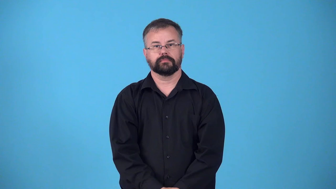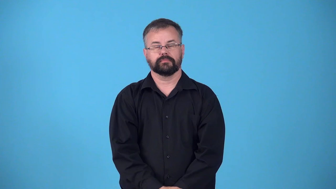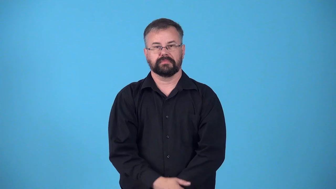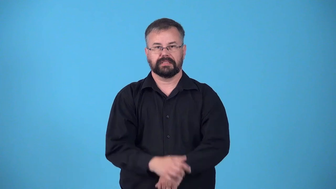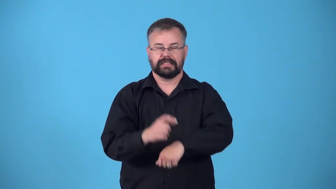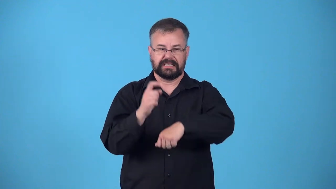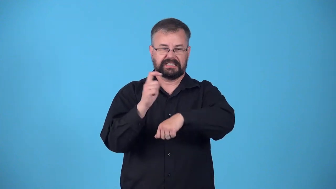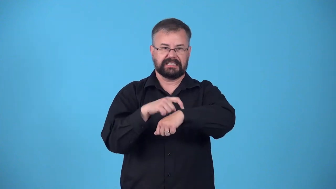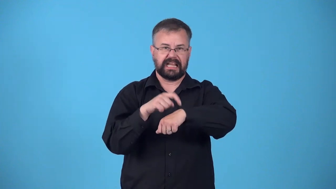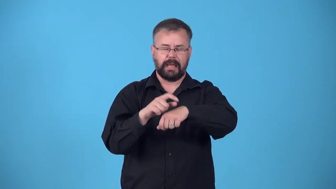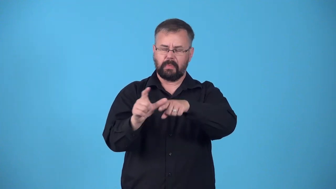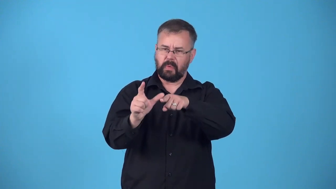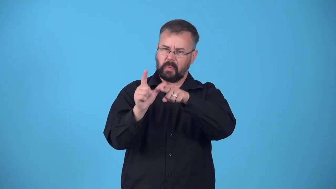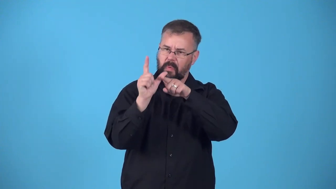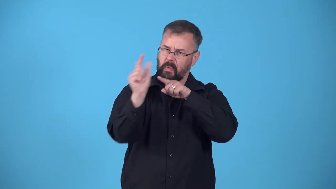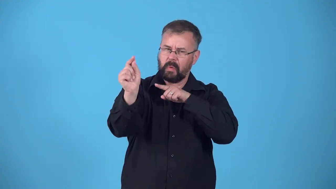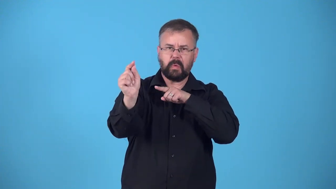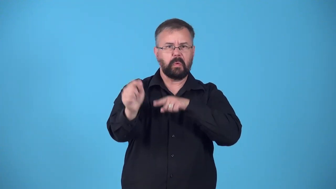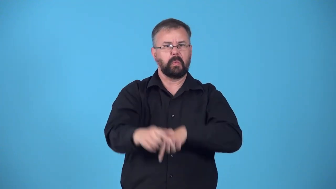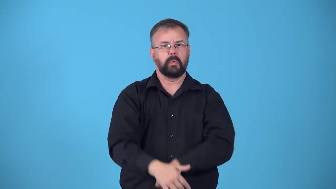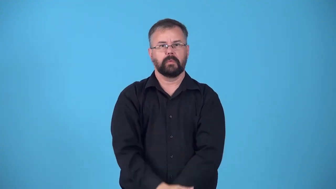fly by